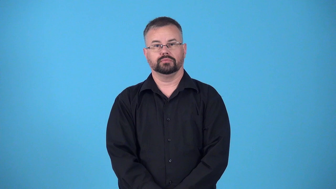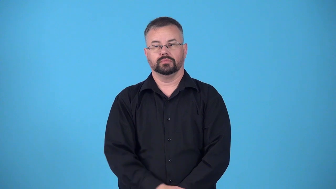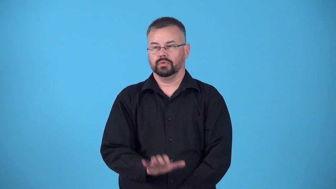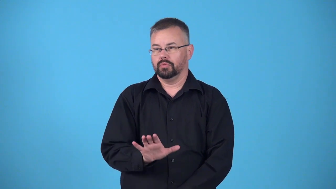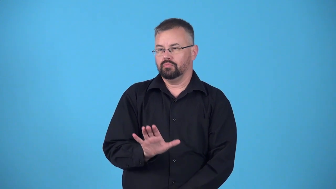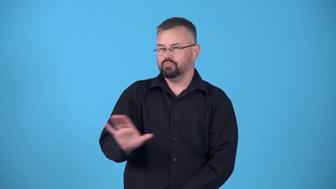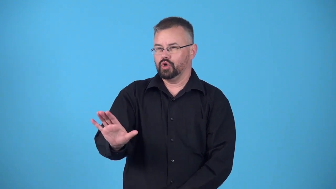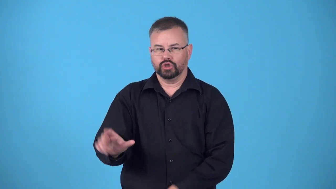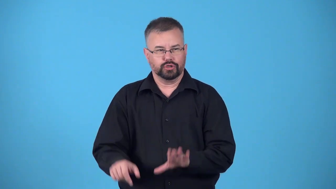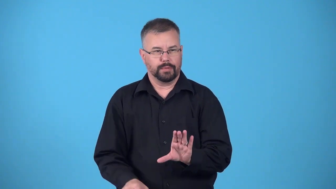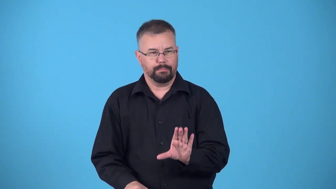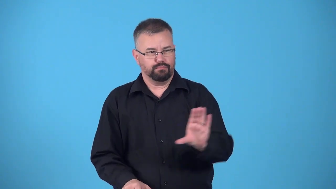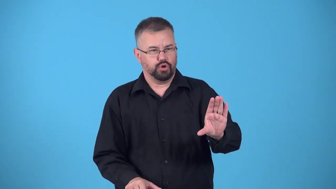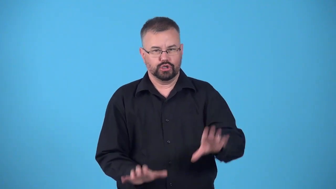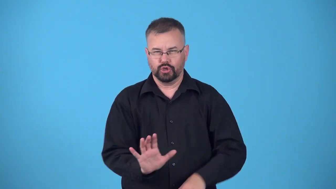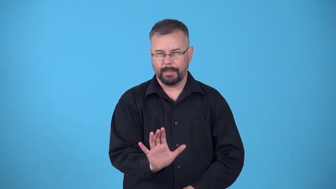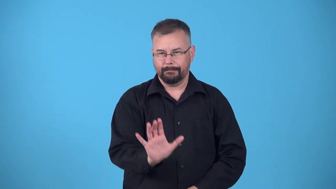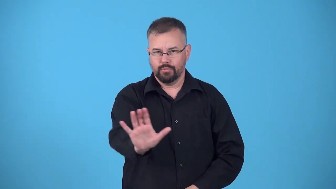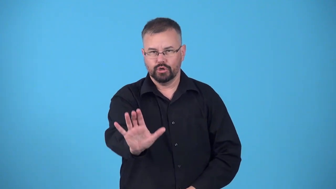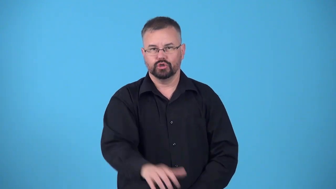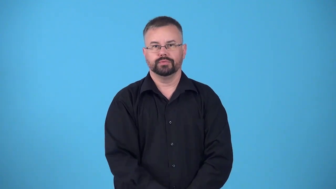push around, shove around,move around